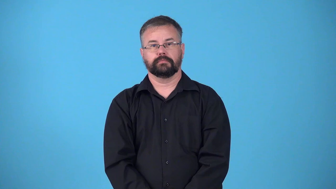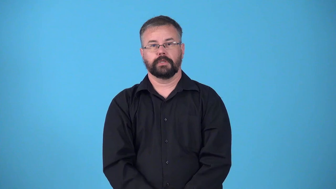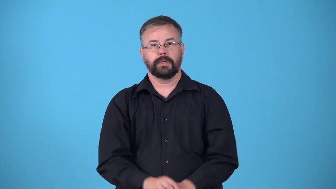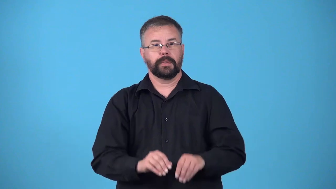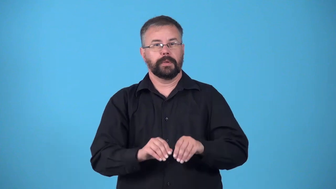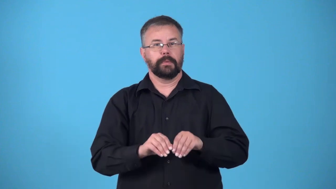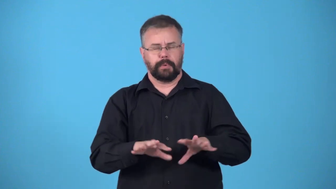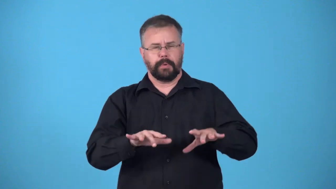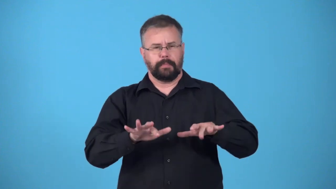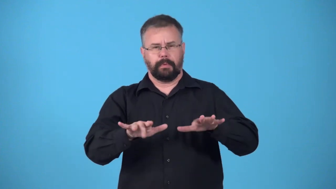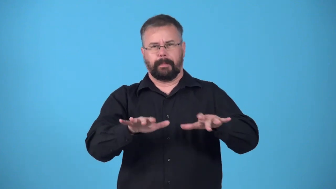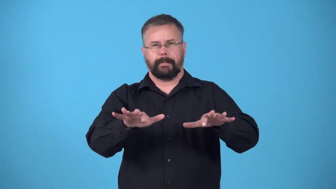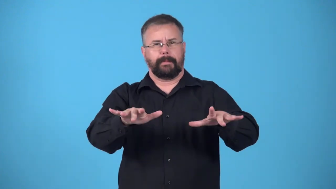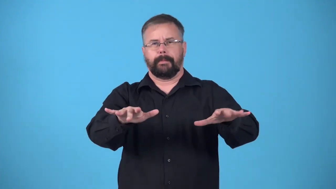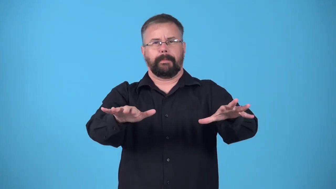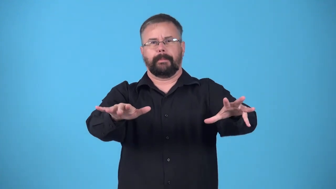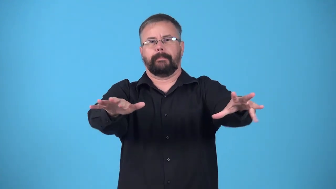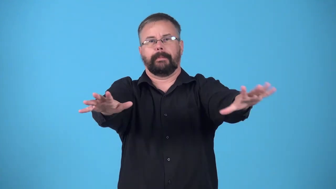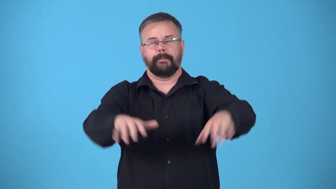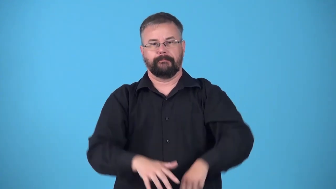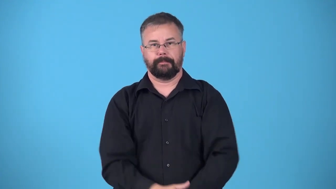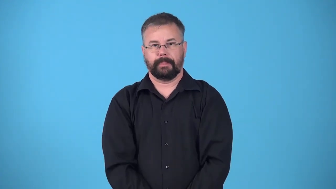dot